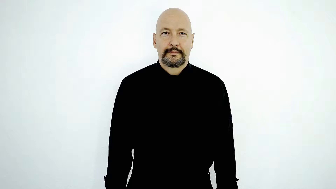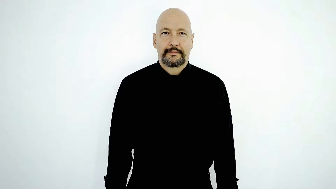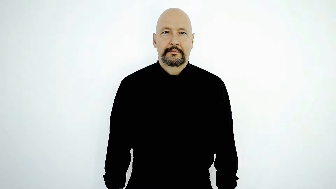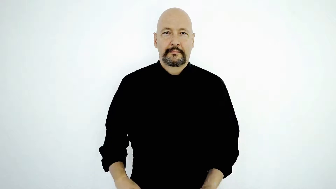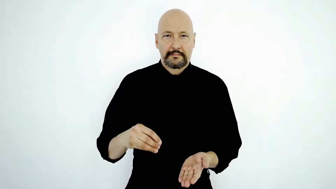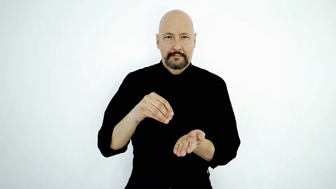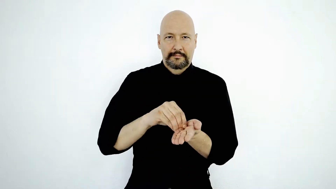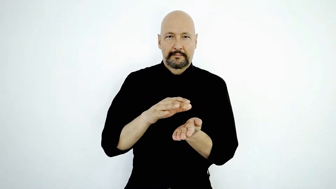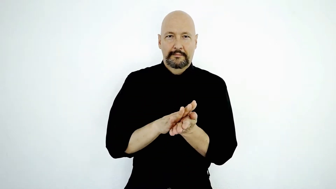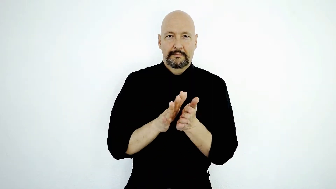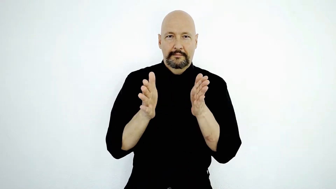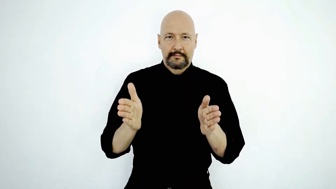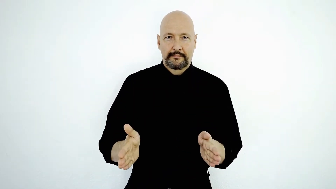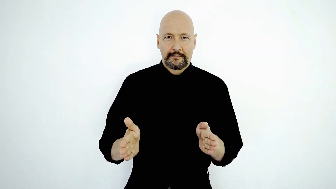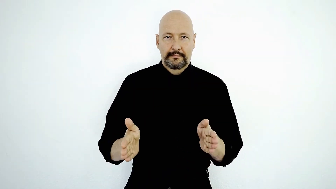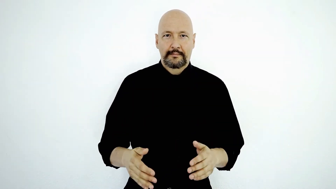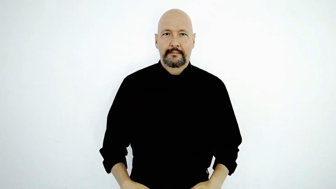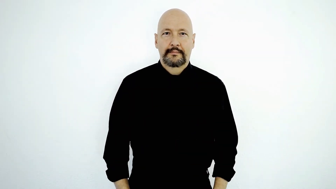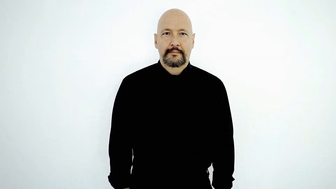NOTE-TAKER